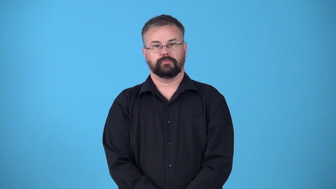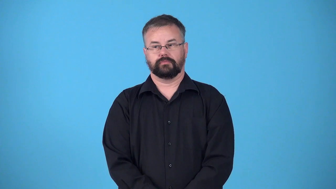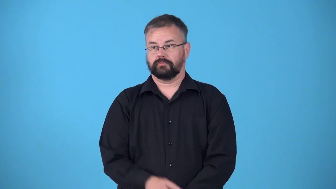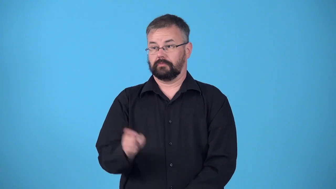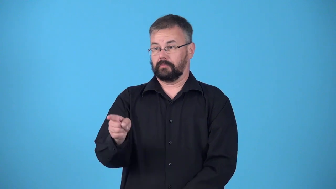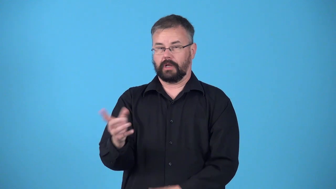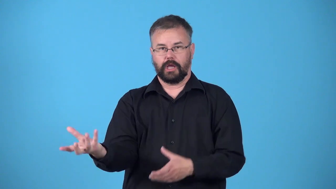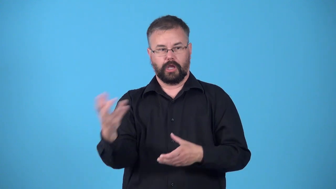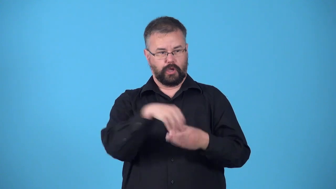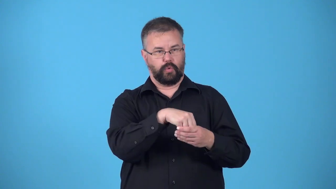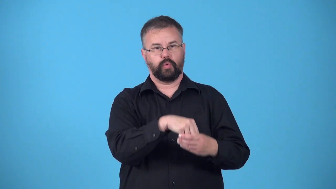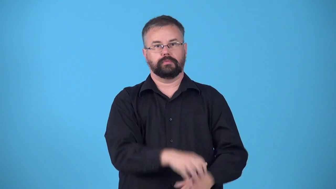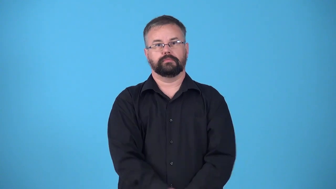count among